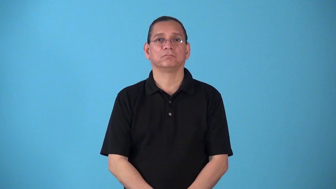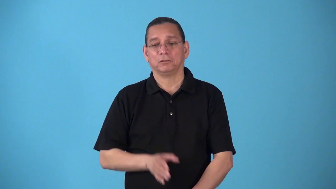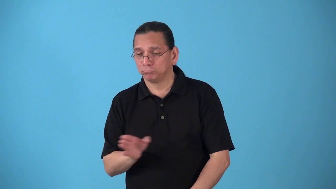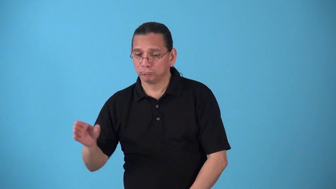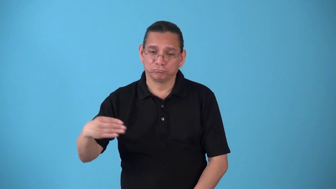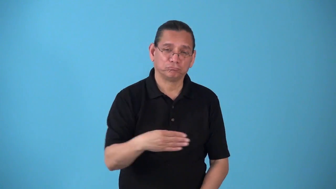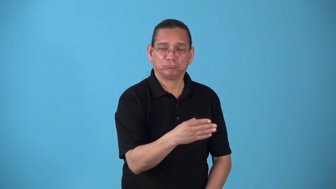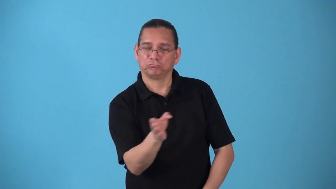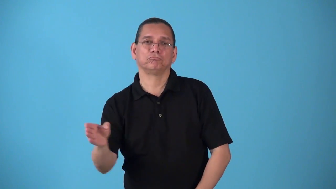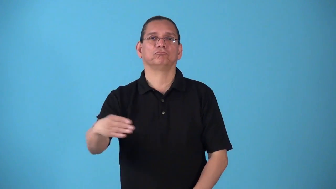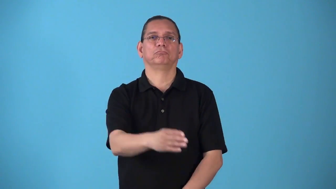zoom,zoomed,zoomed along-vehicle